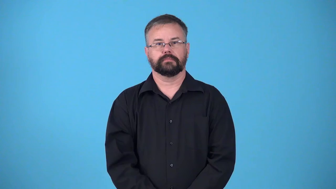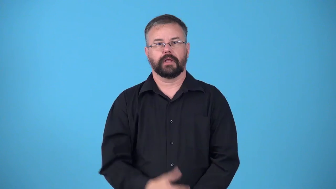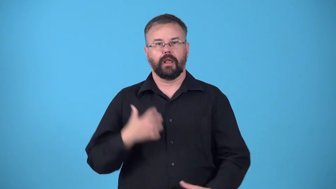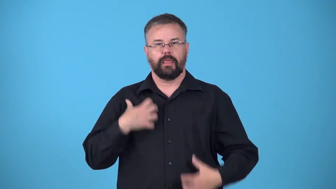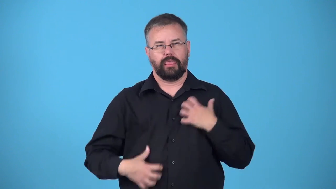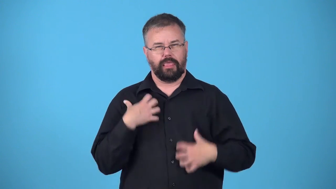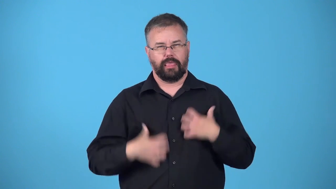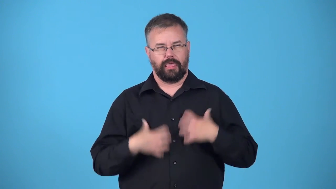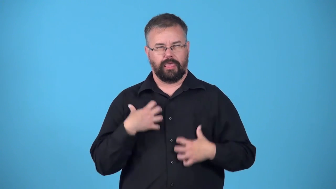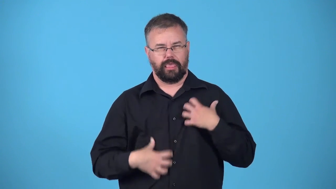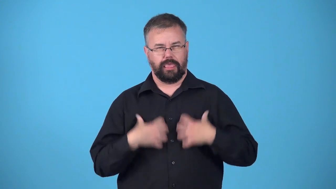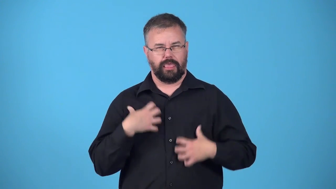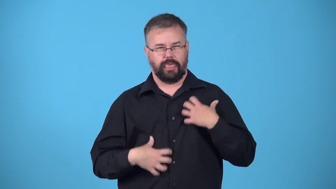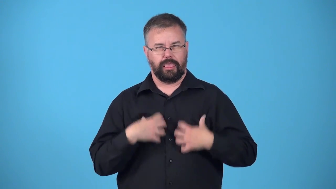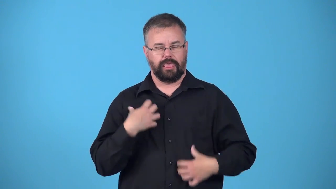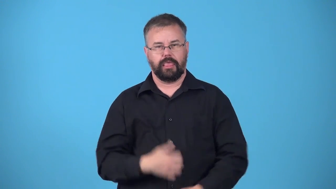disgust